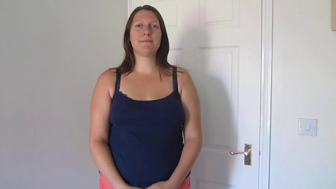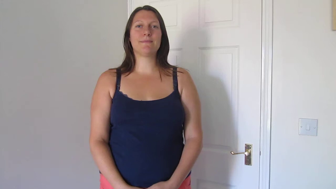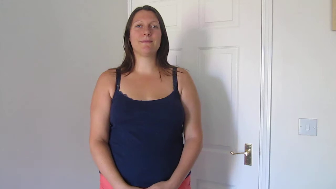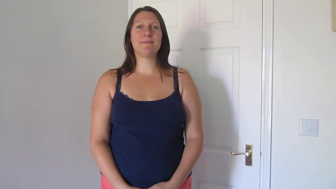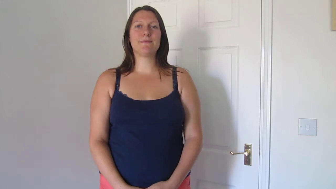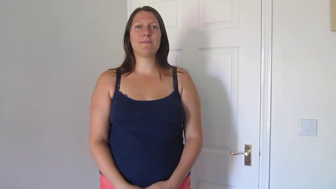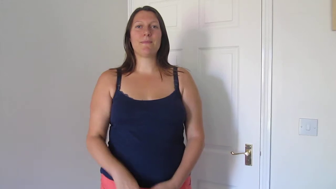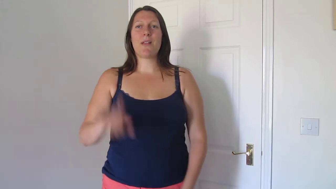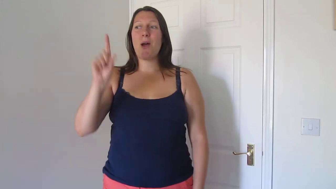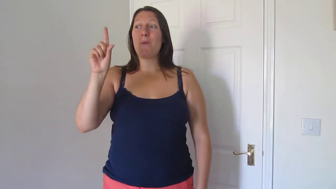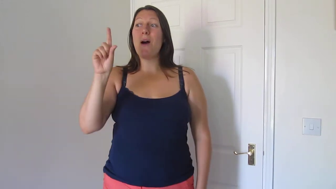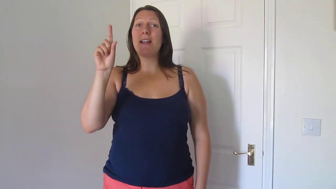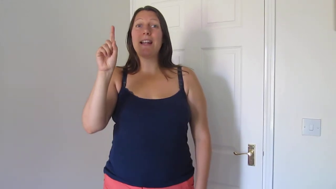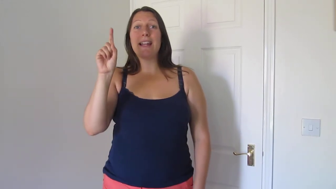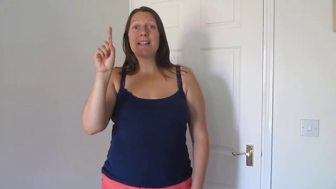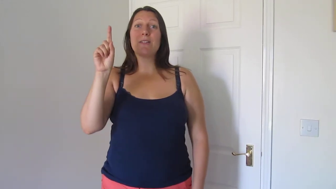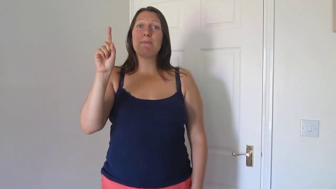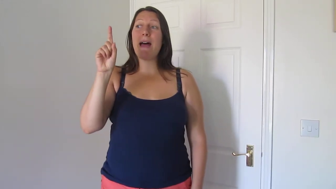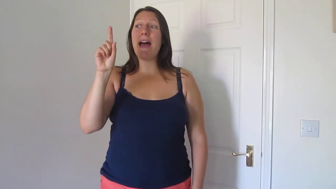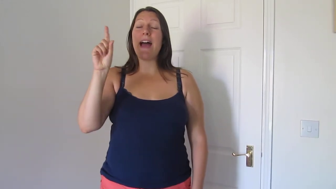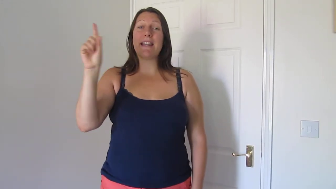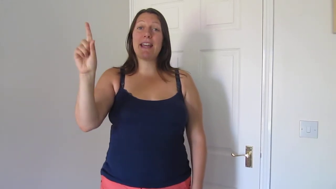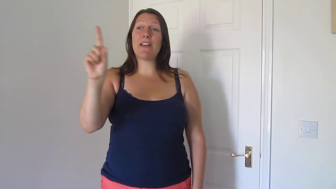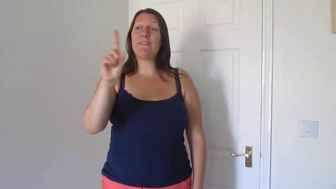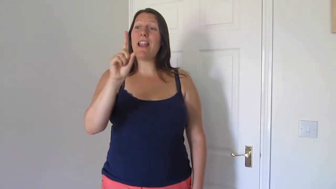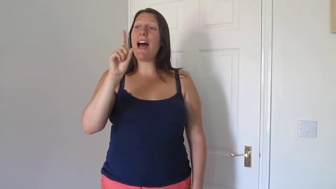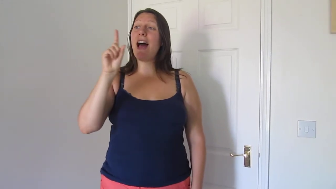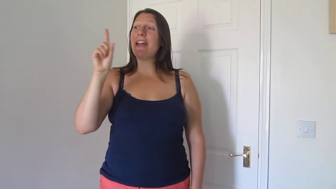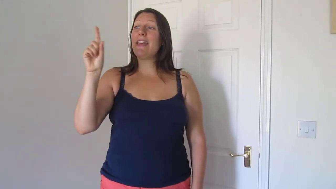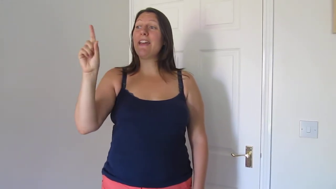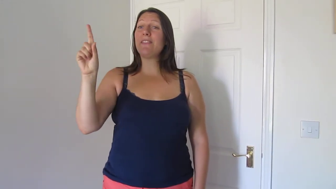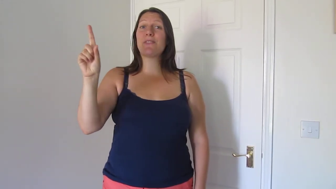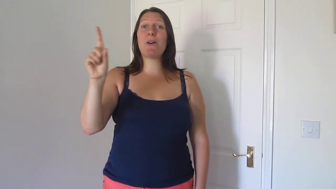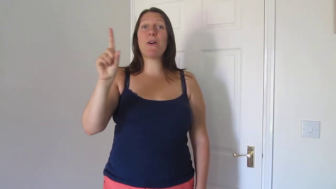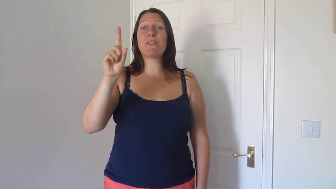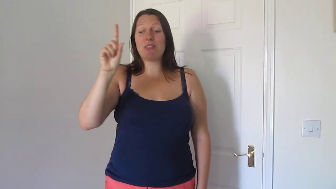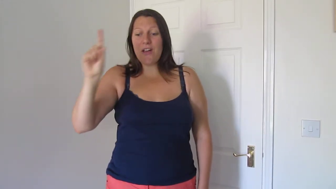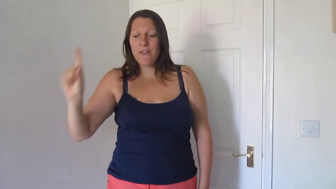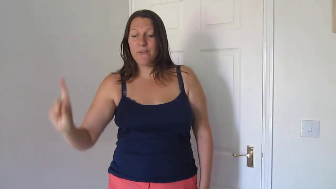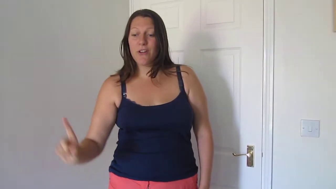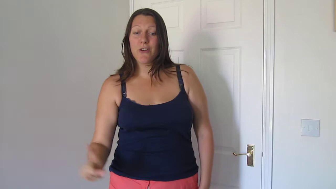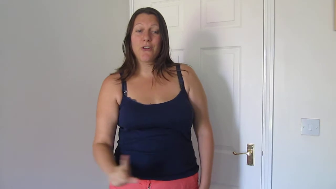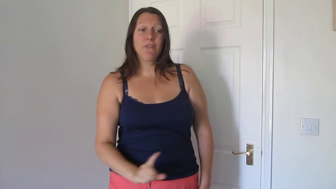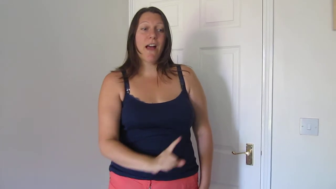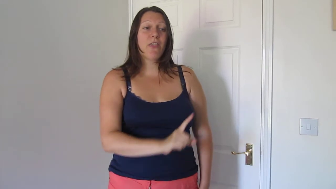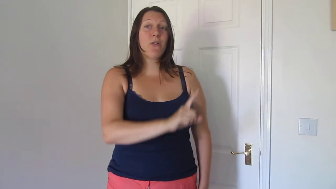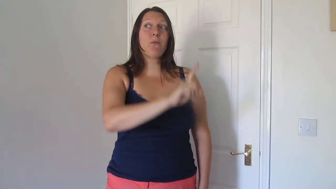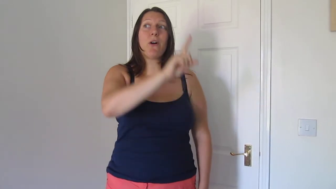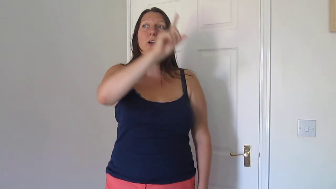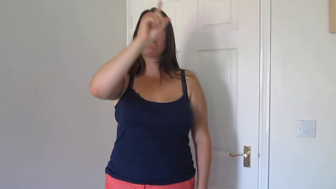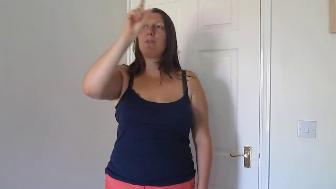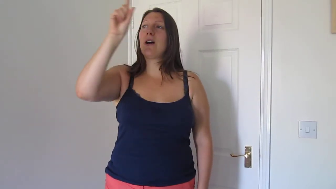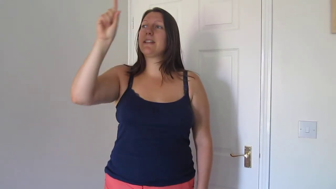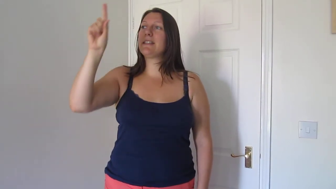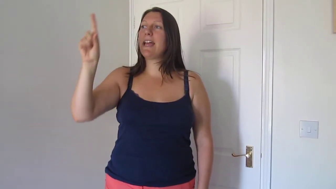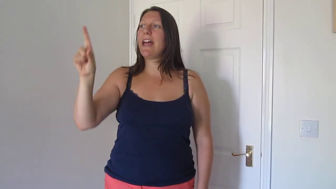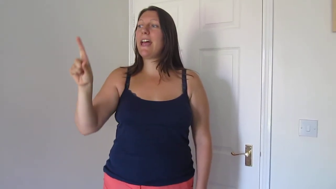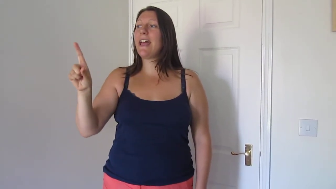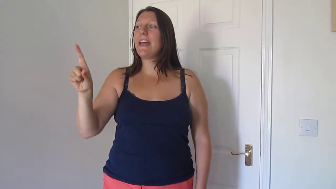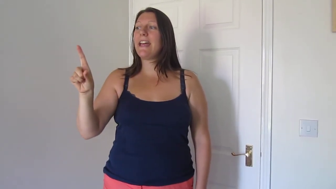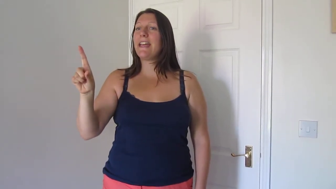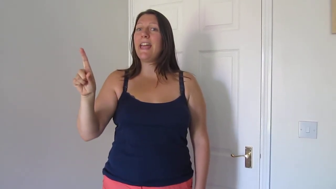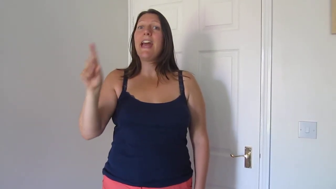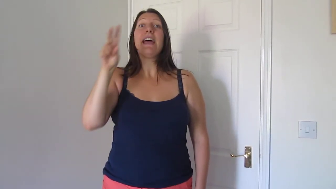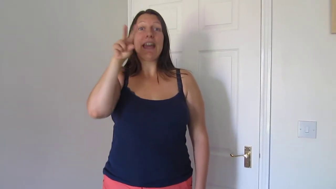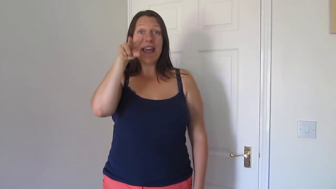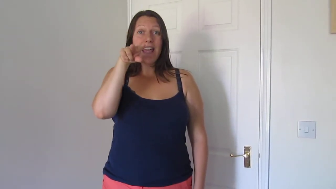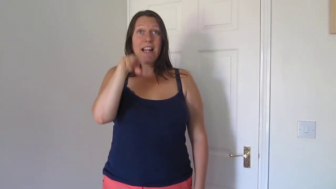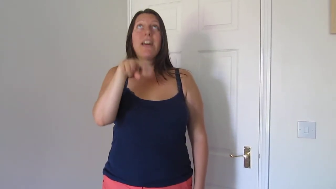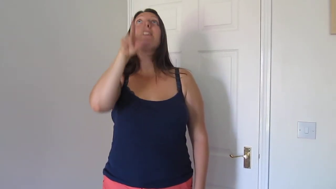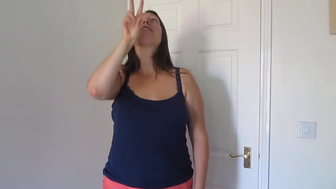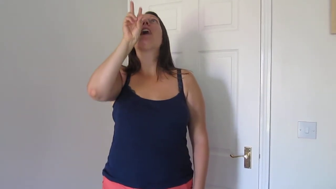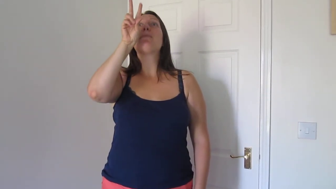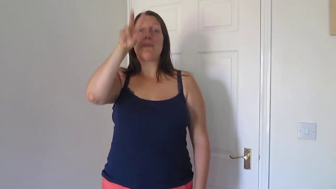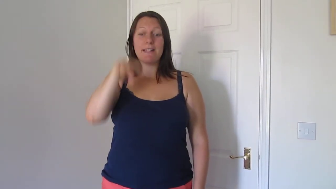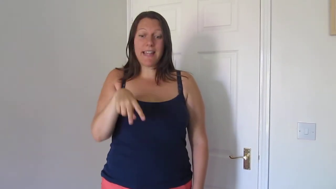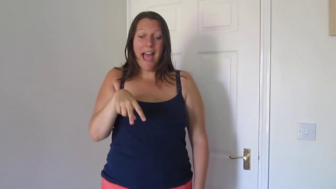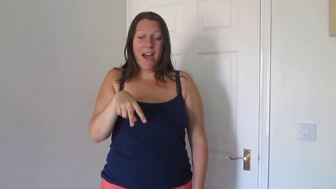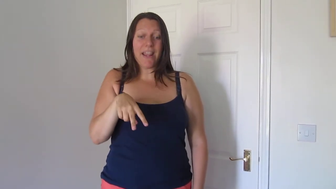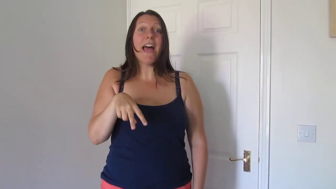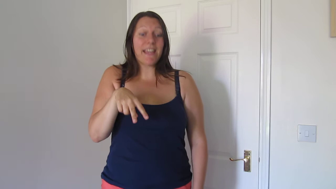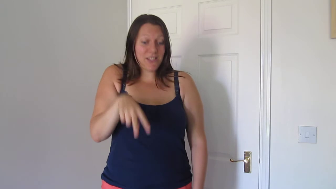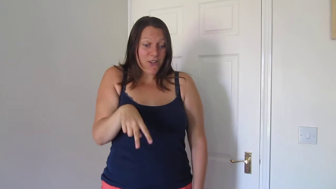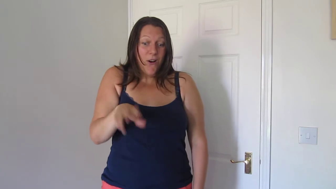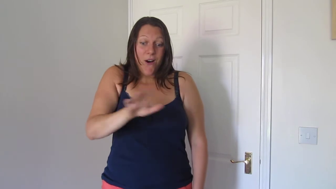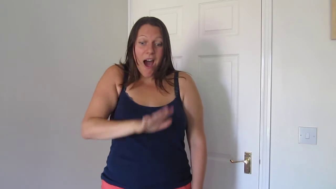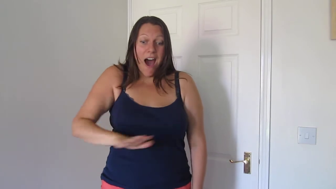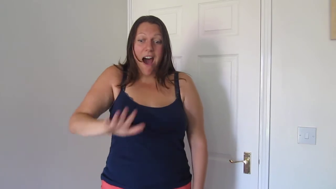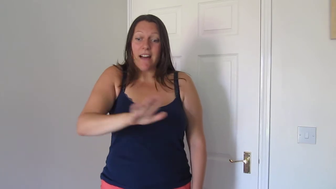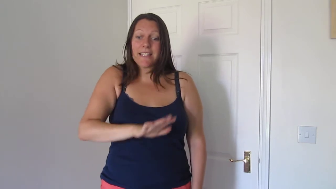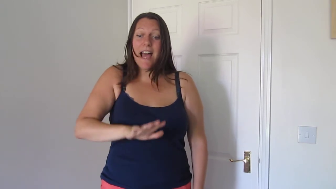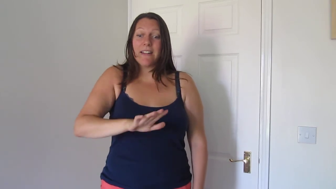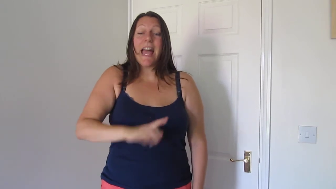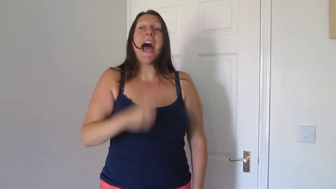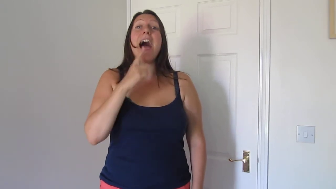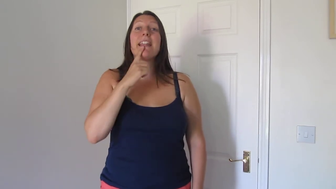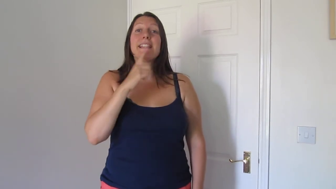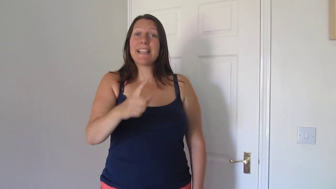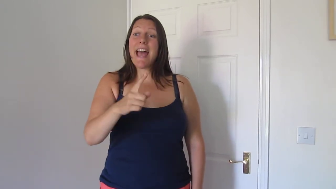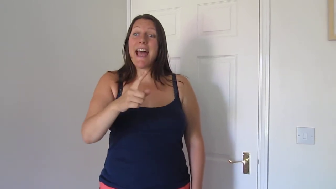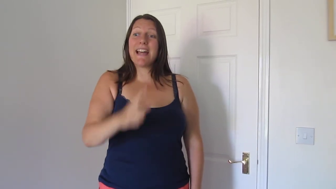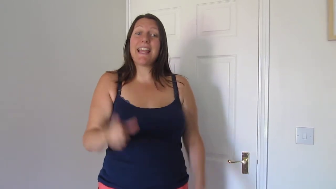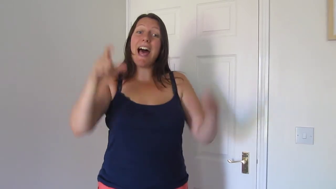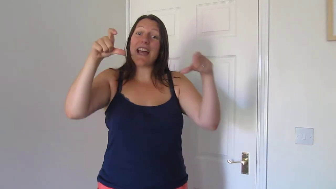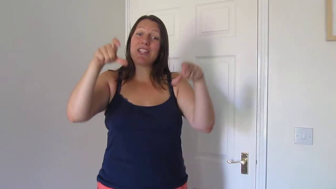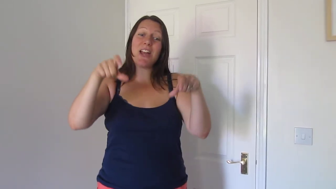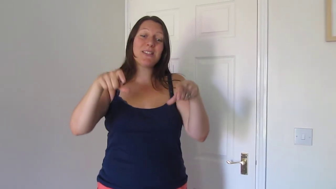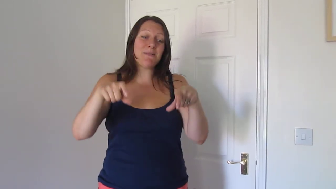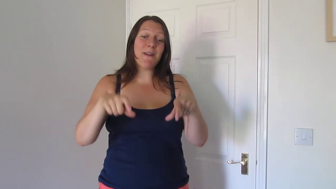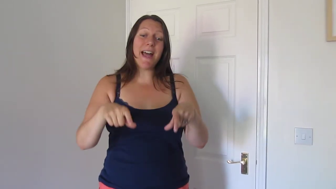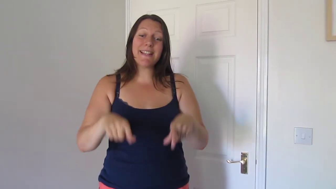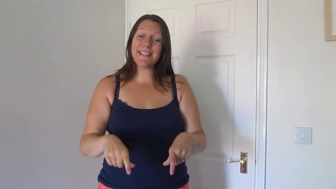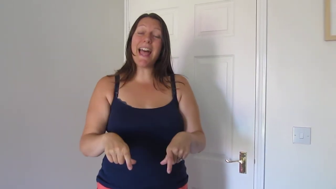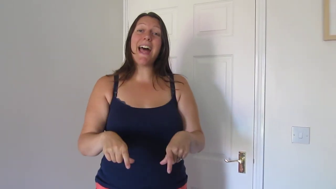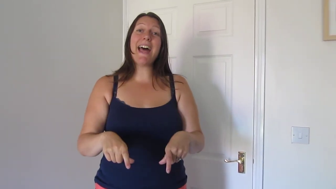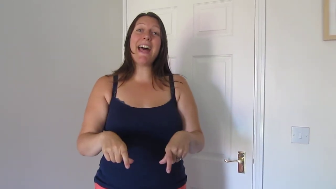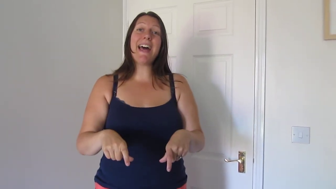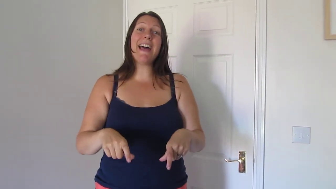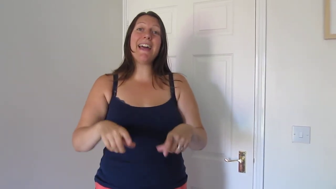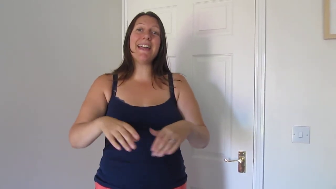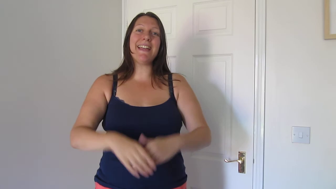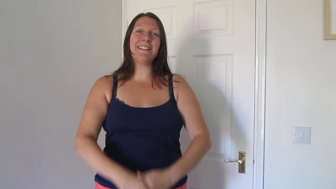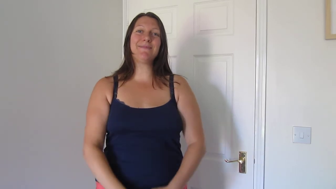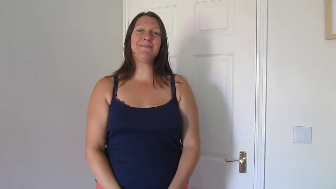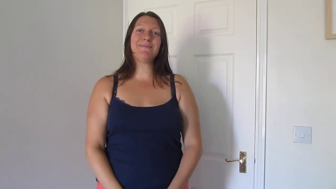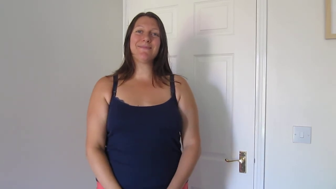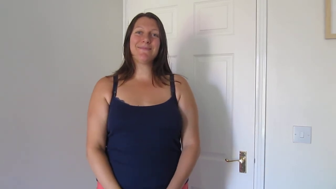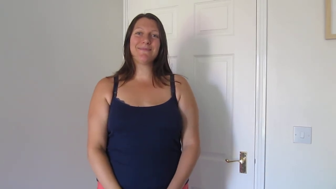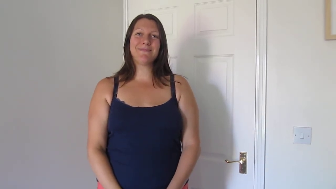Five Little Men in a Flying Saucer